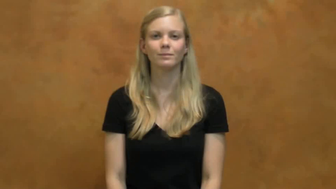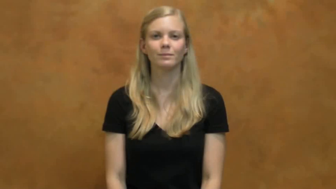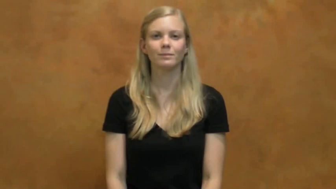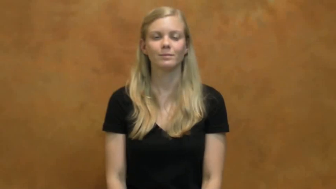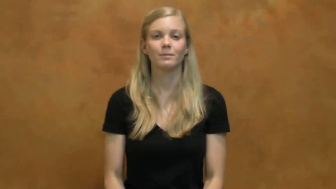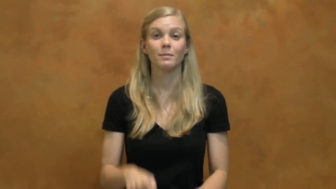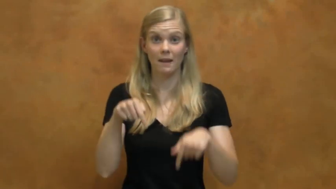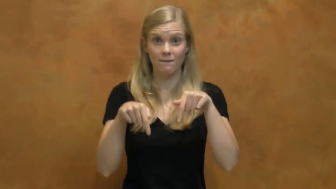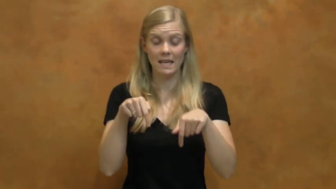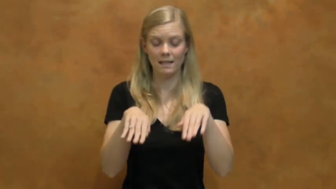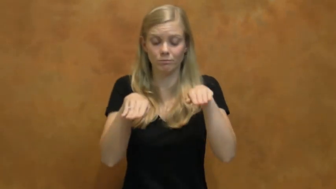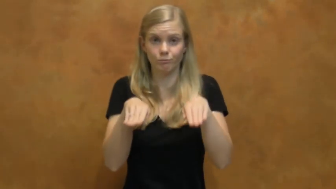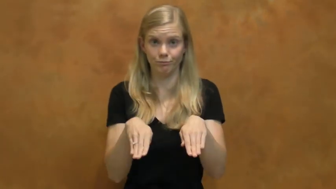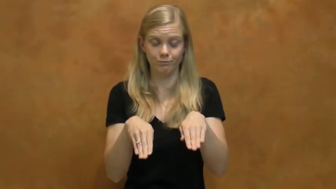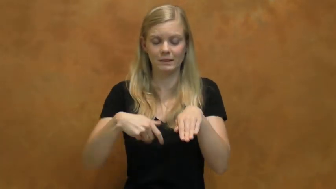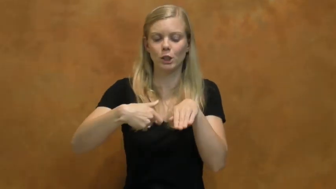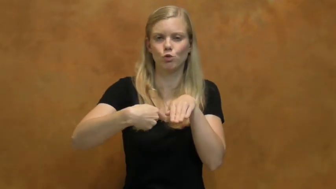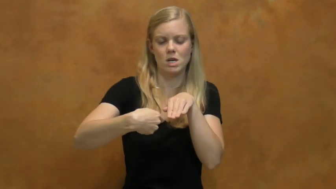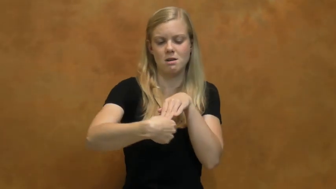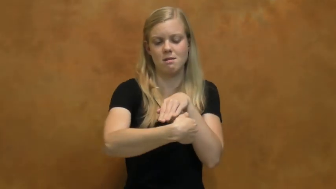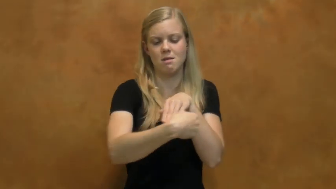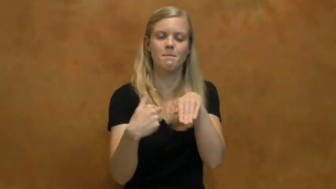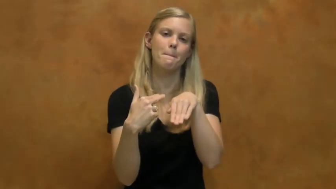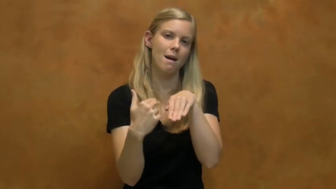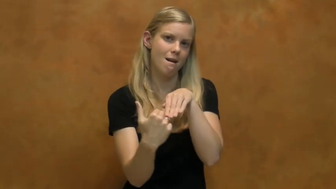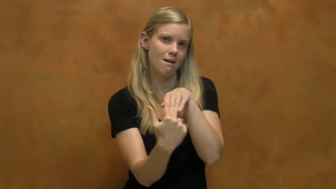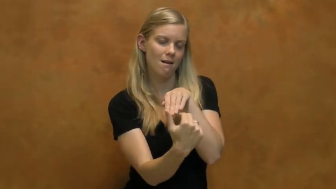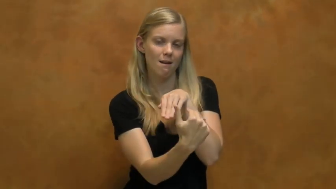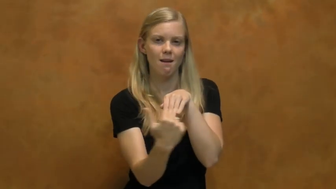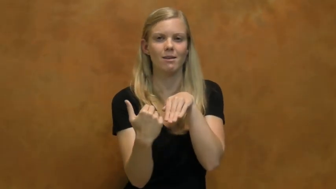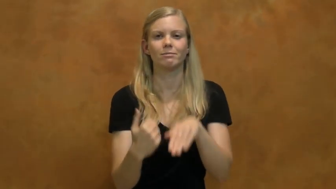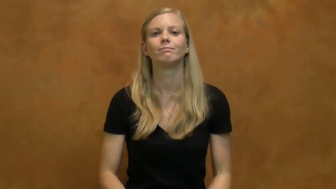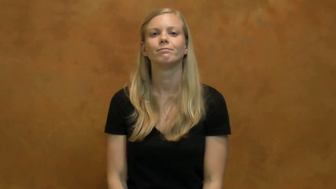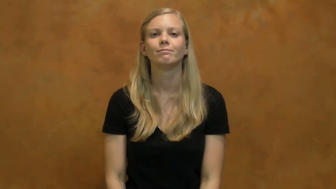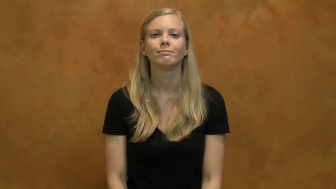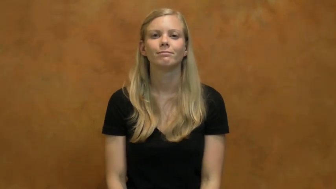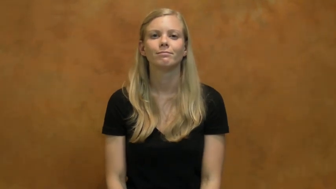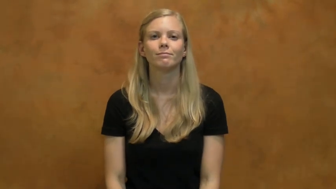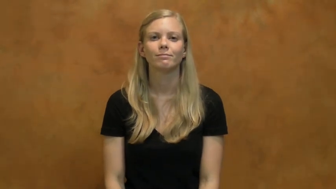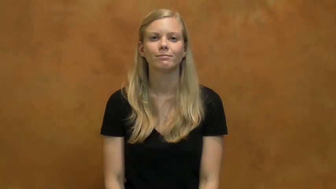pedicure